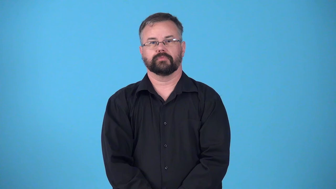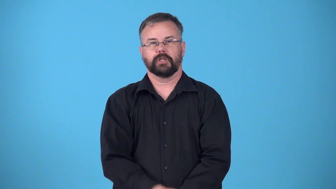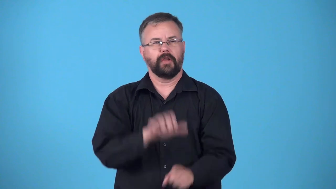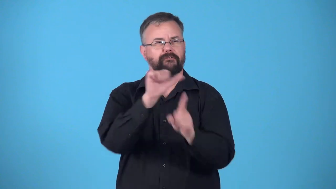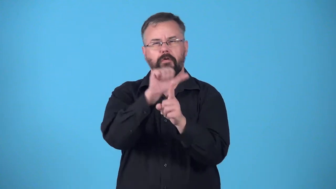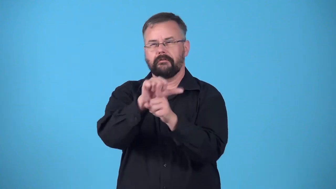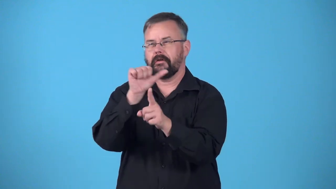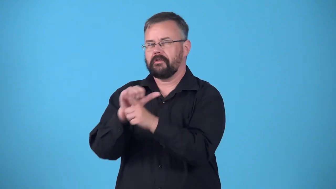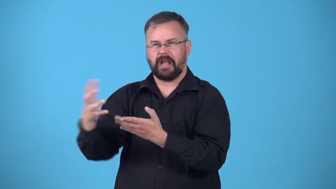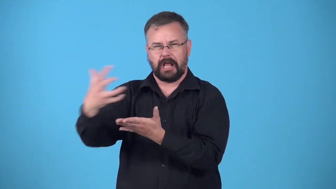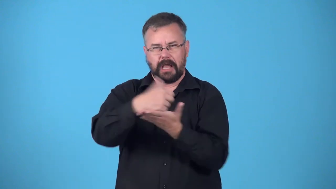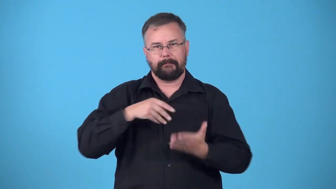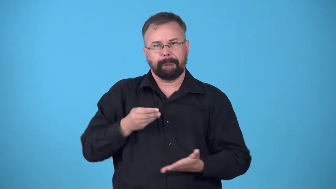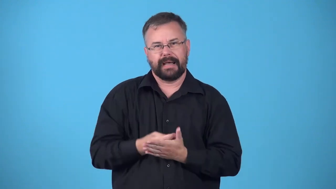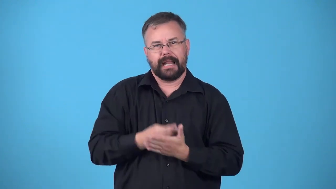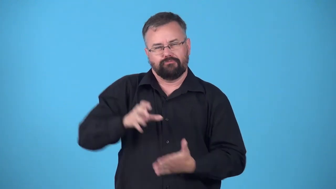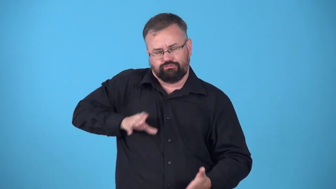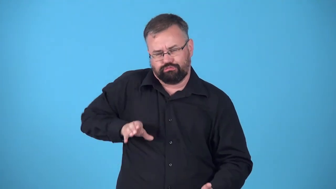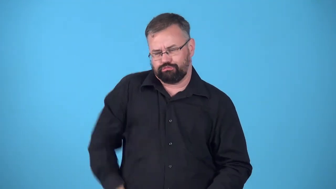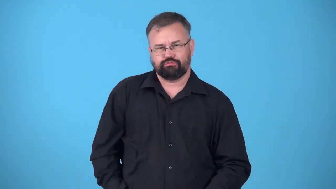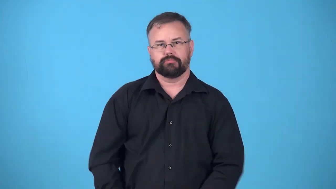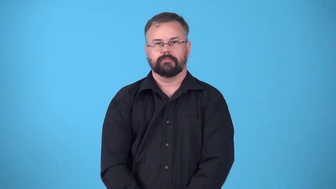clean out